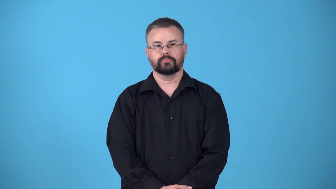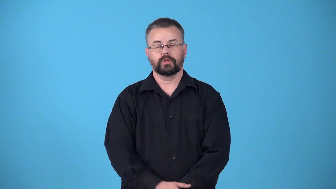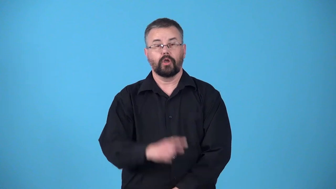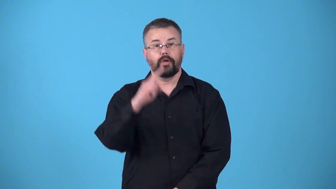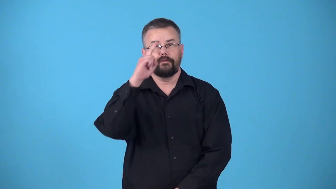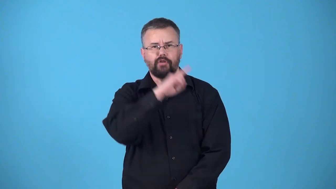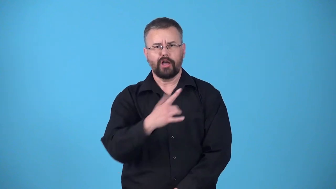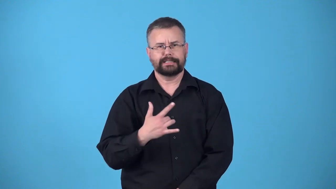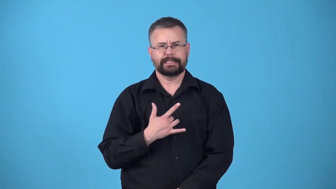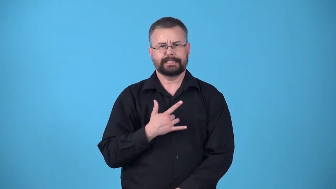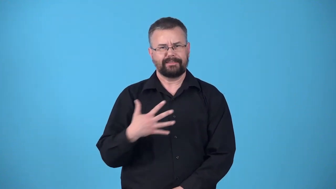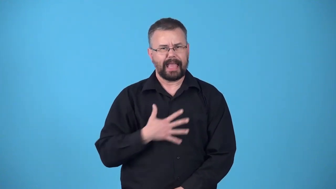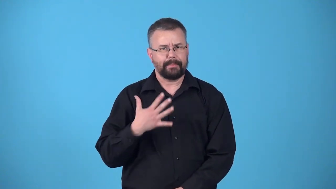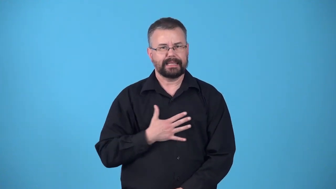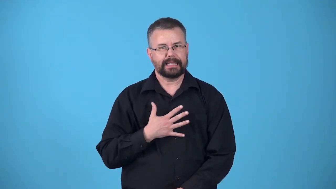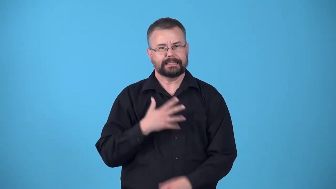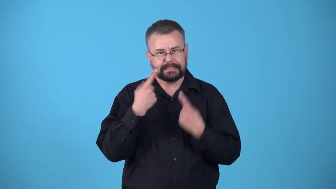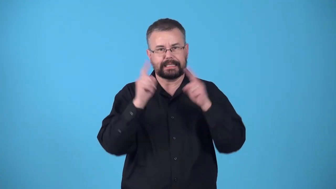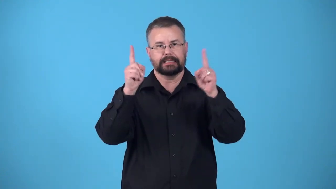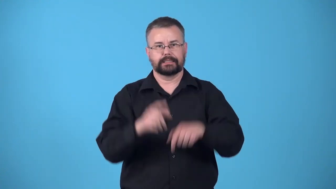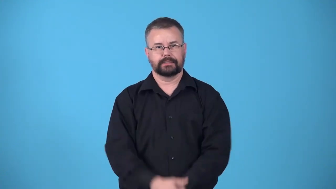fool's paradise